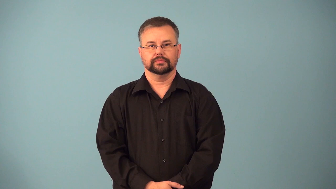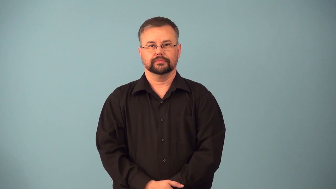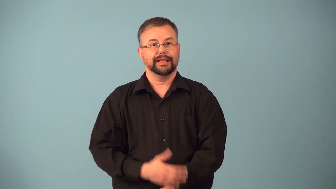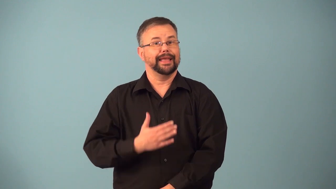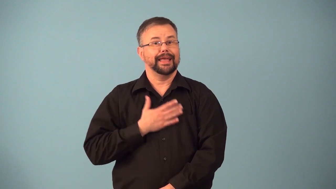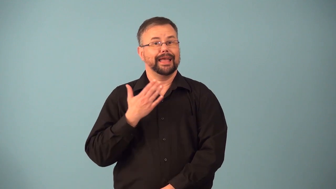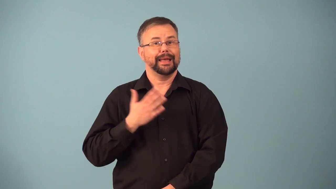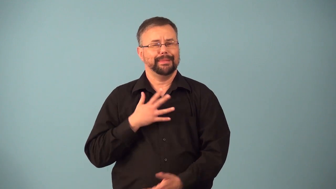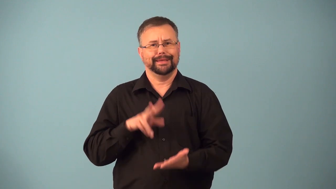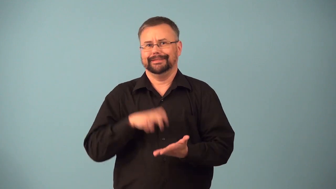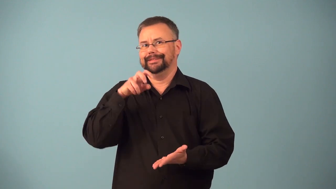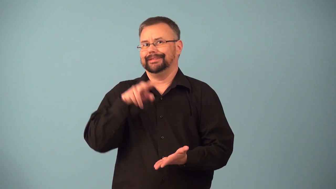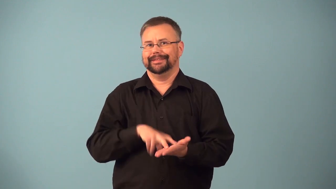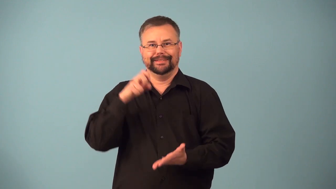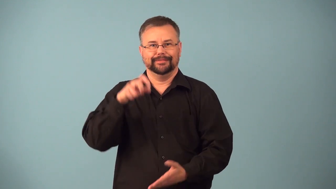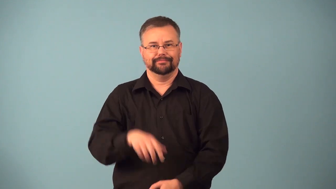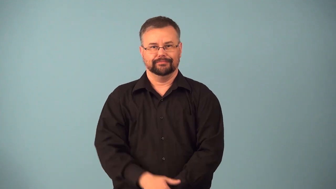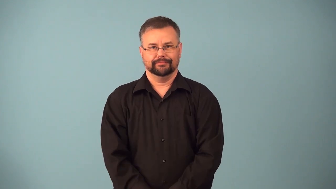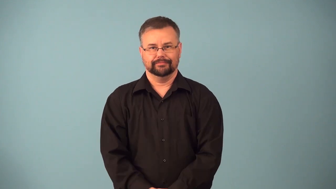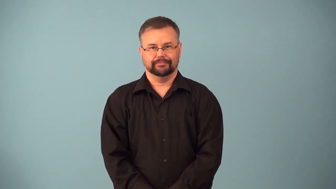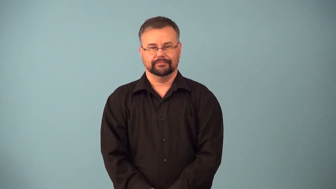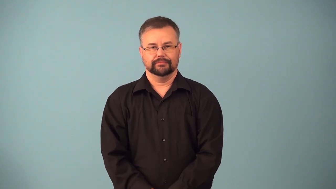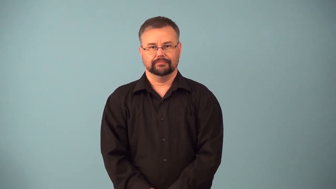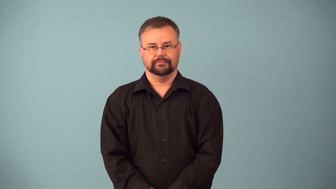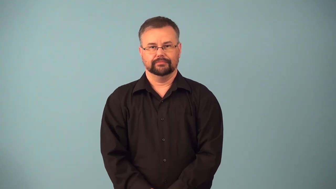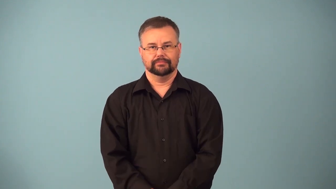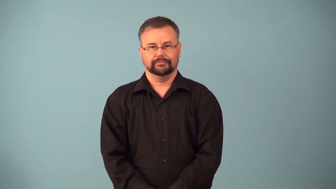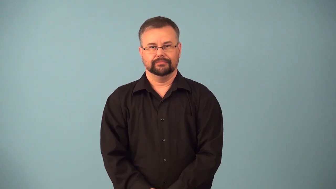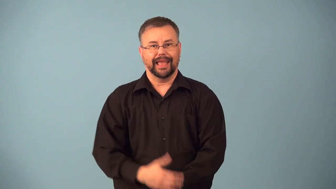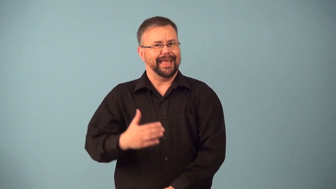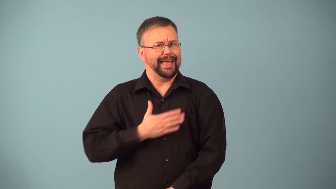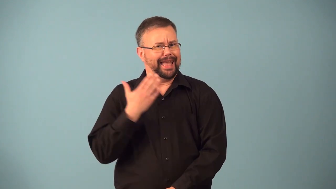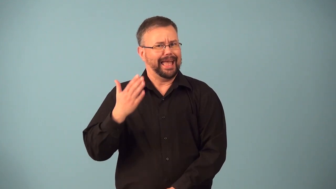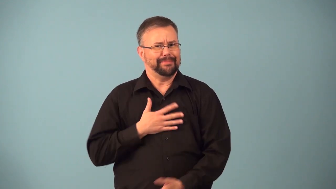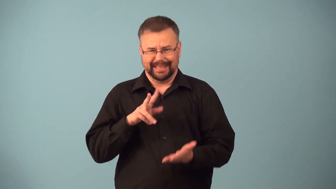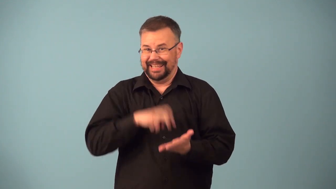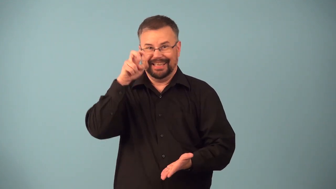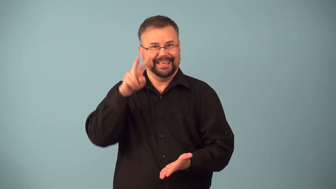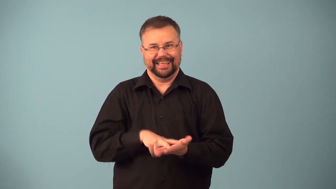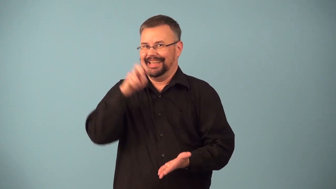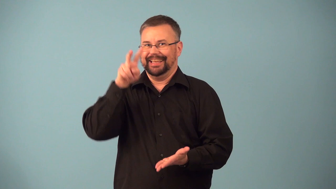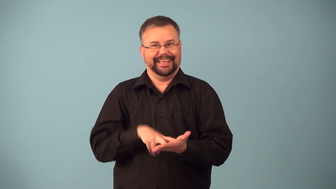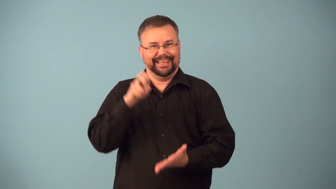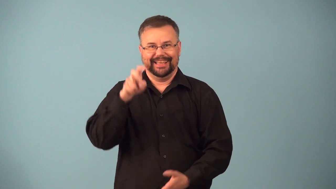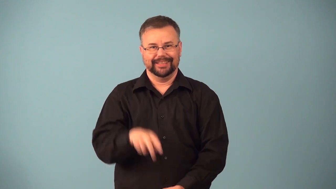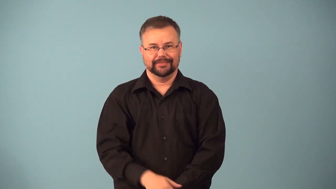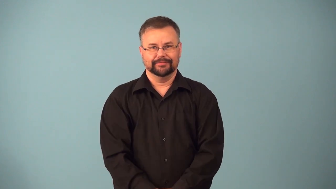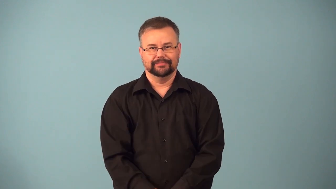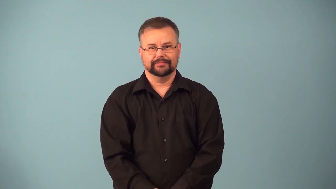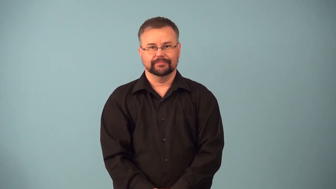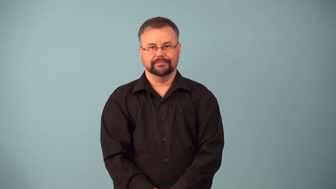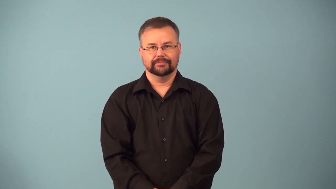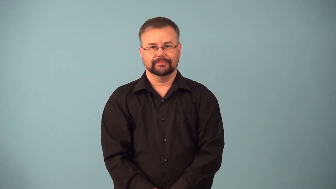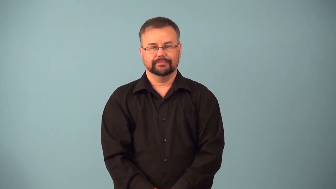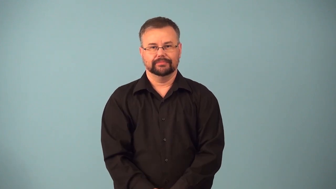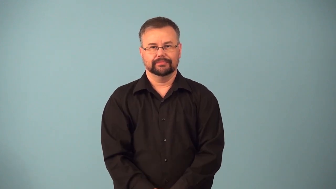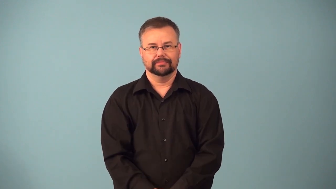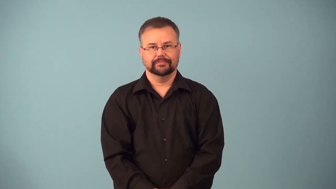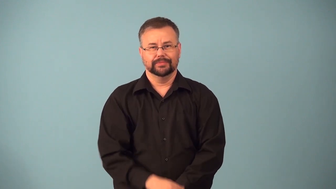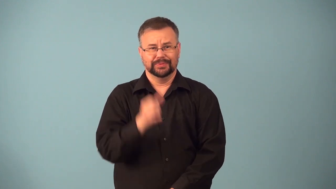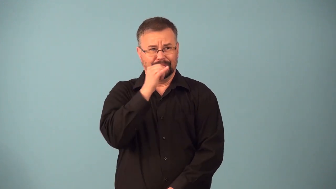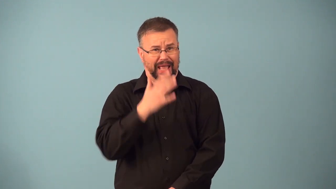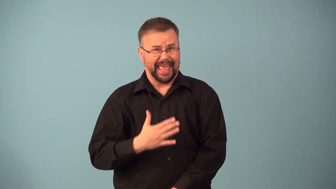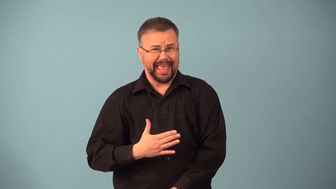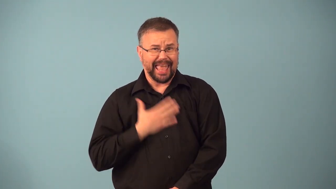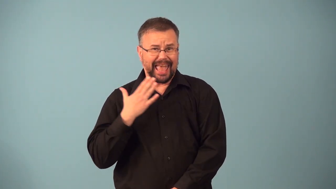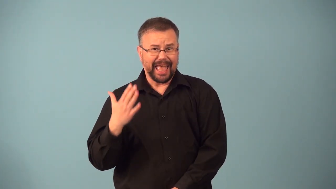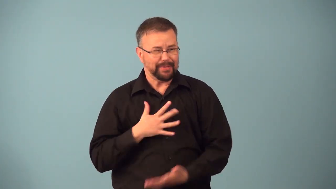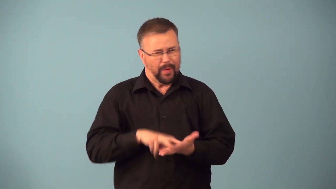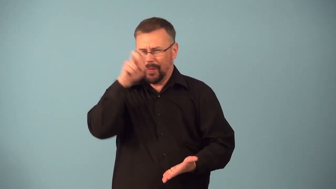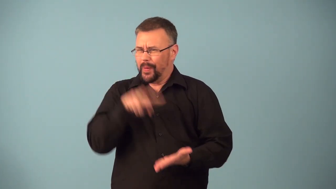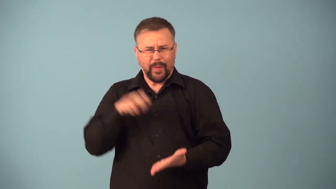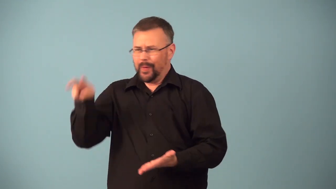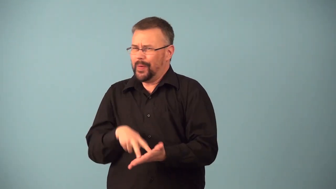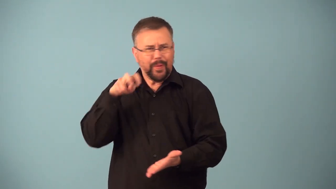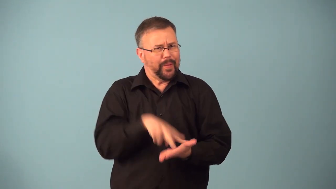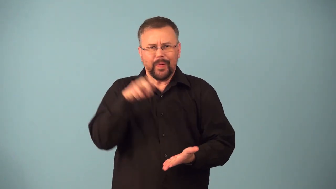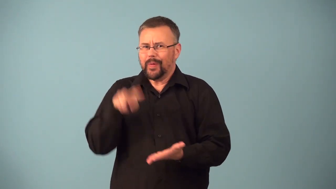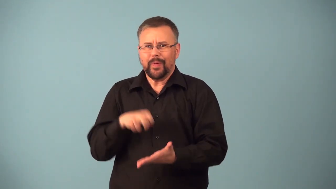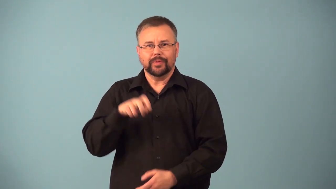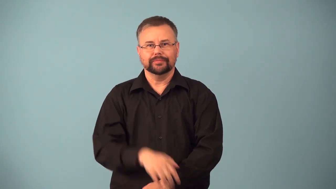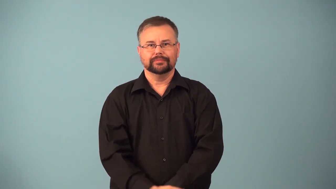jaunty